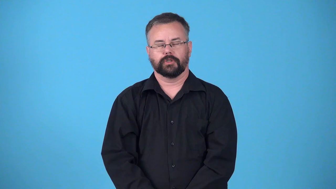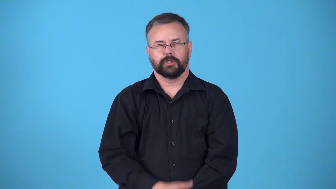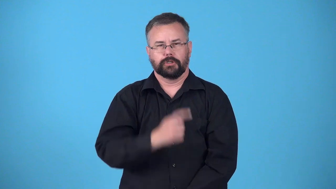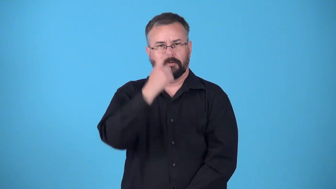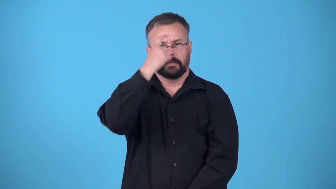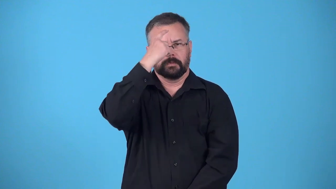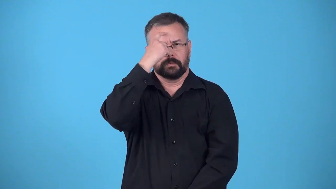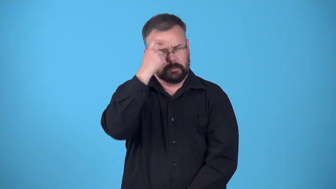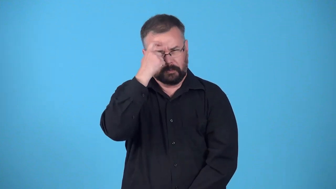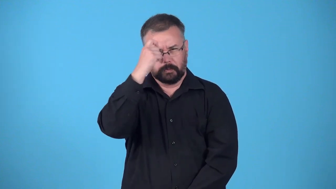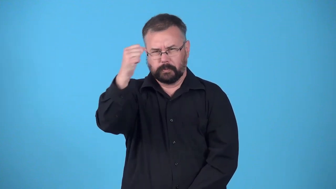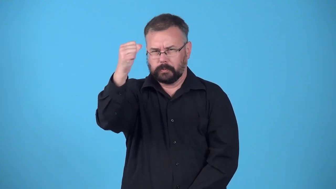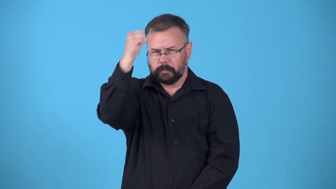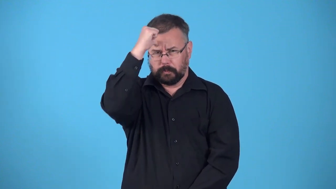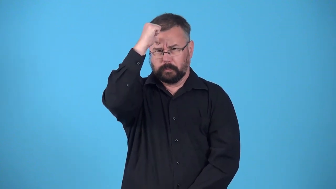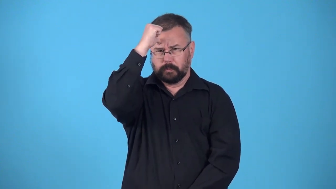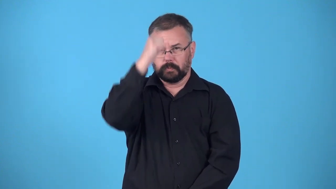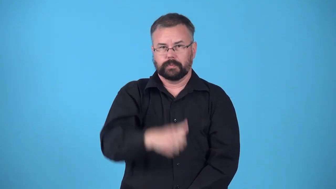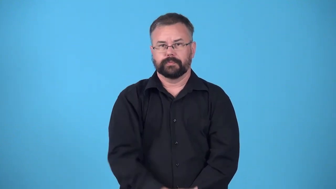burn,burn in, burn into